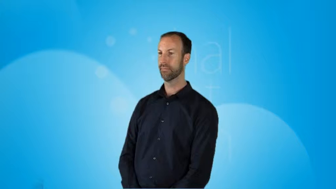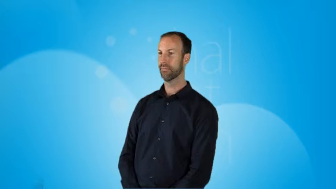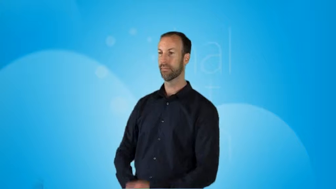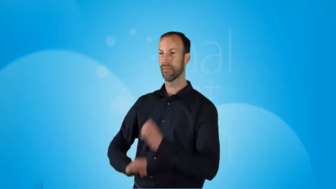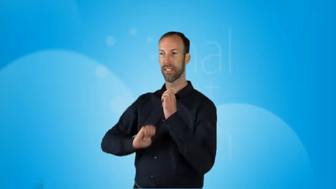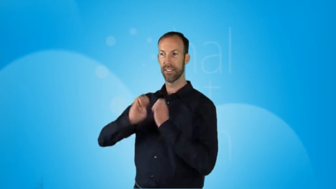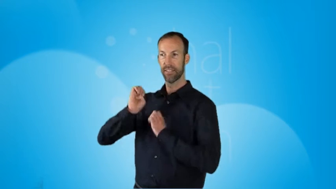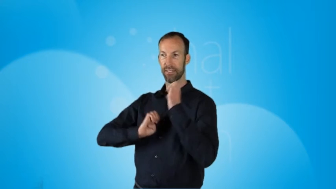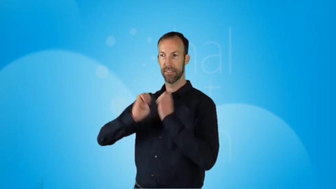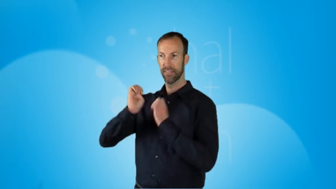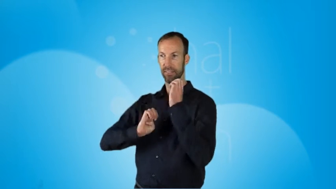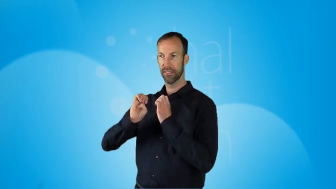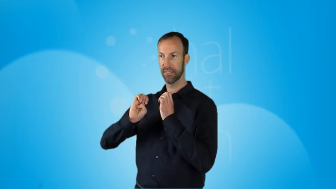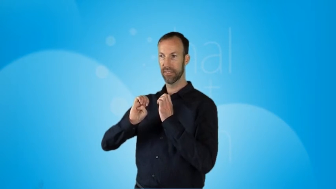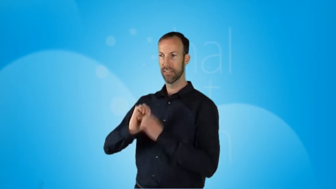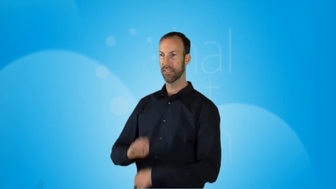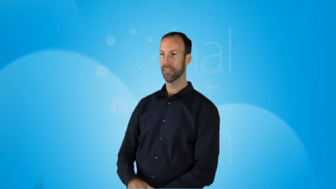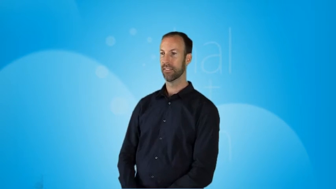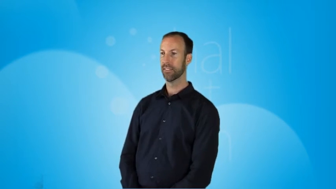assess